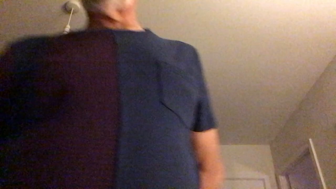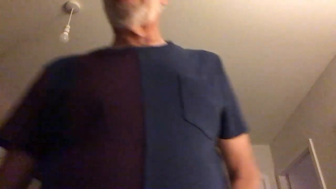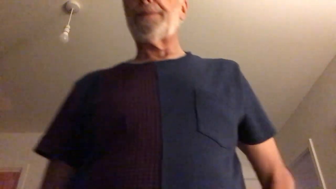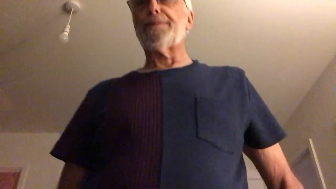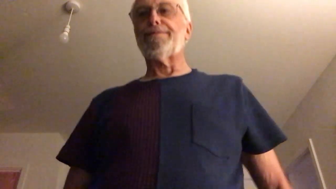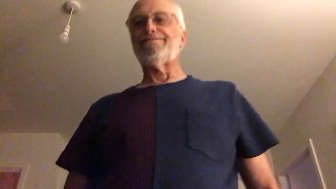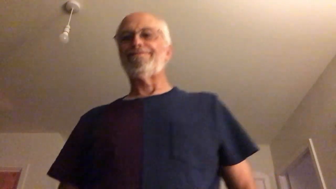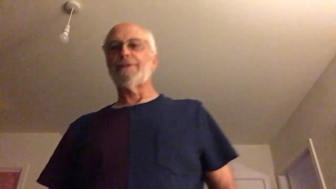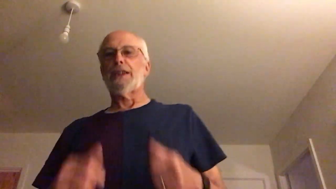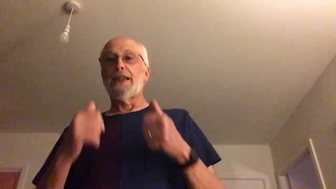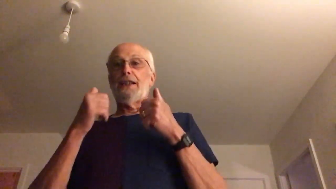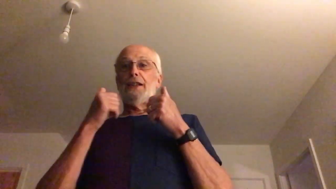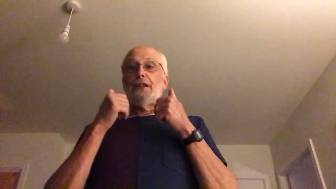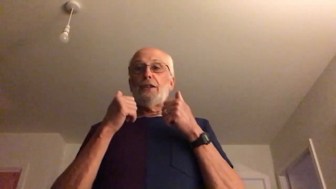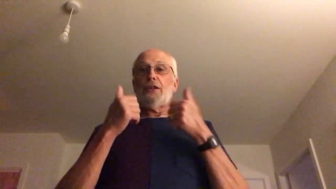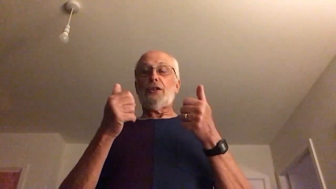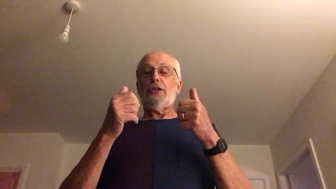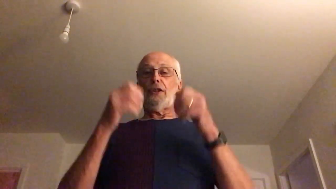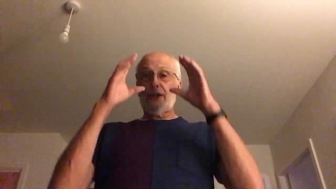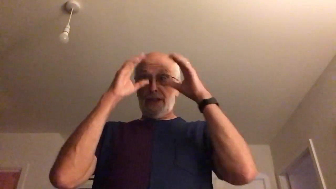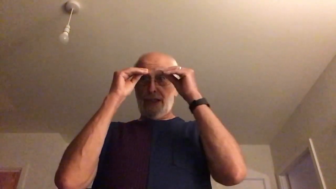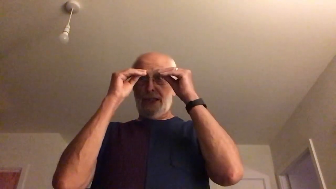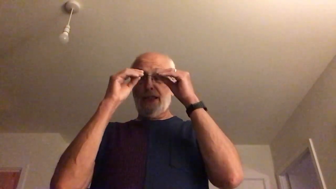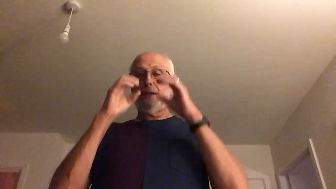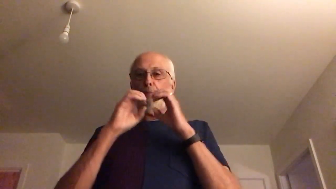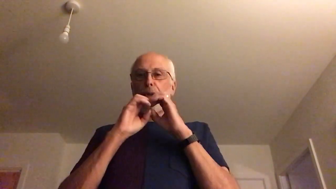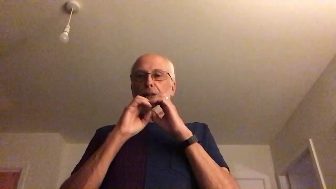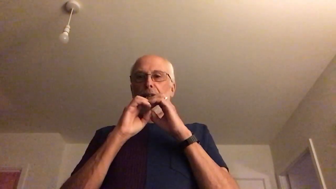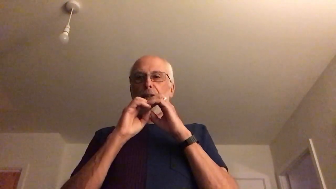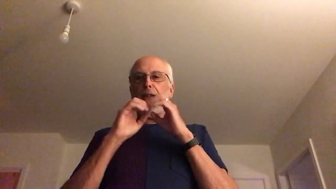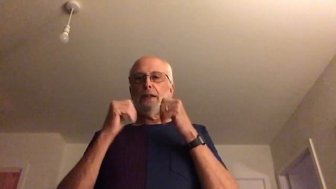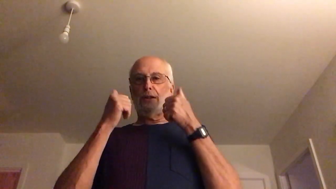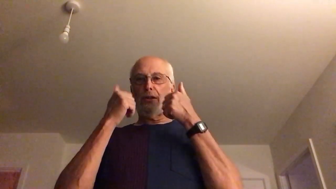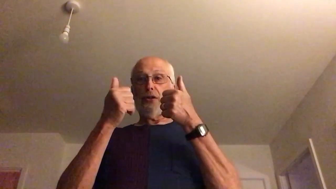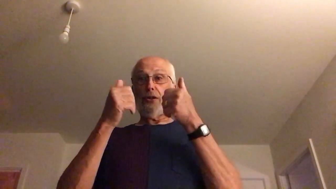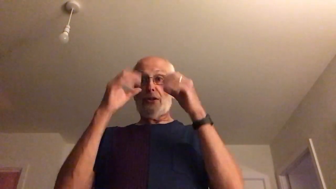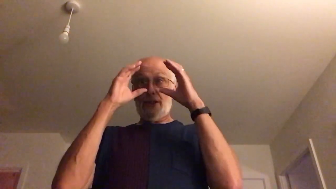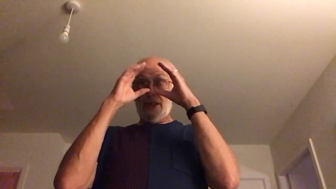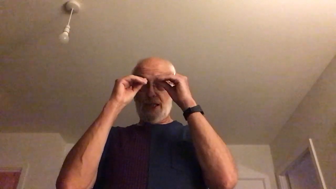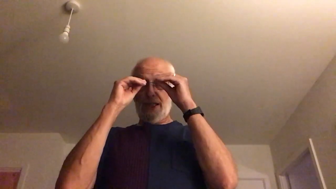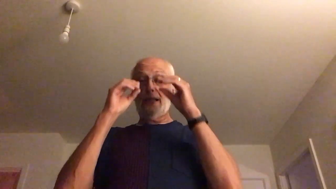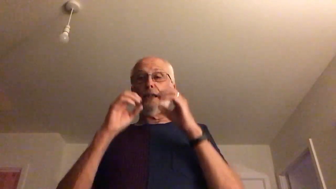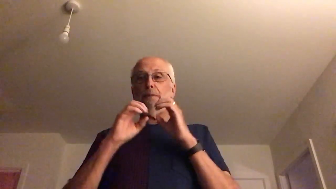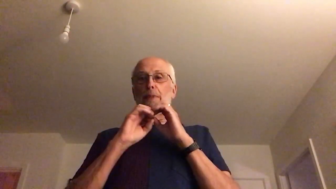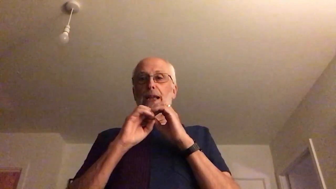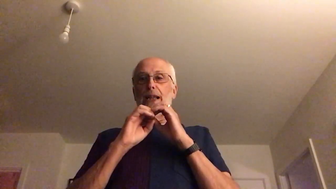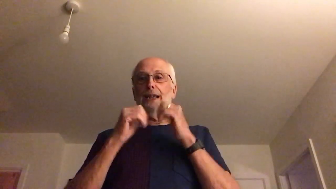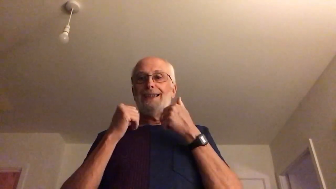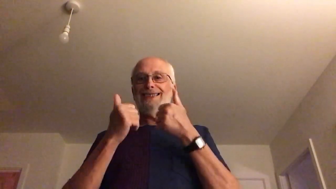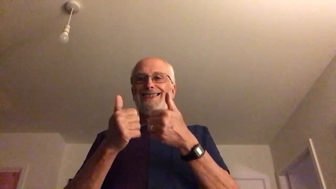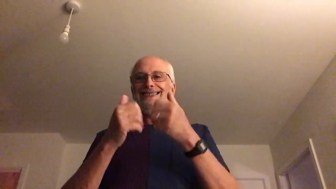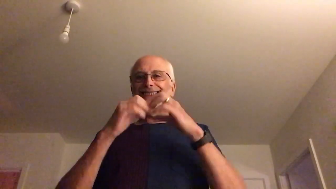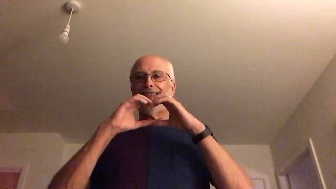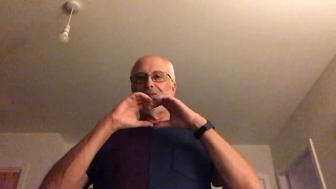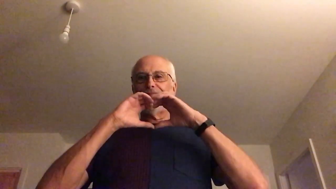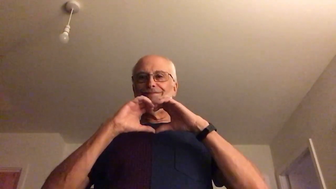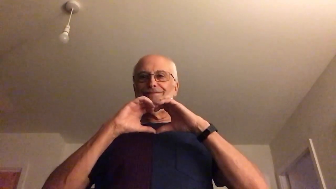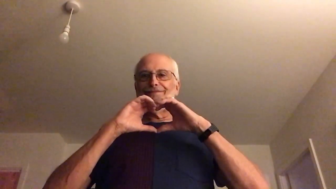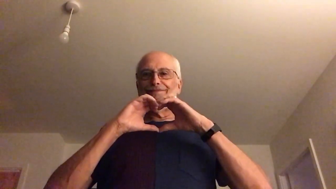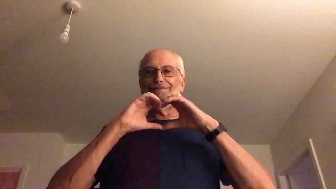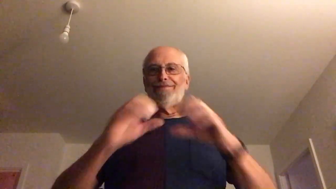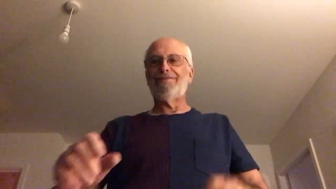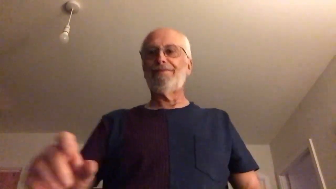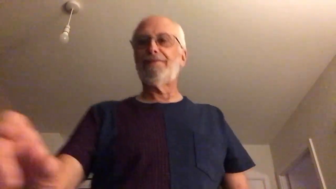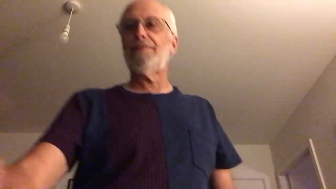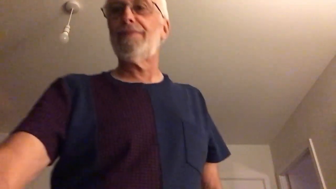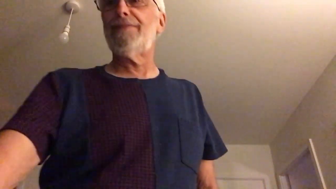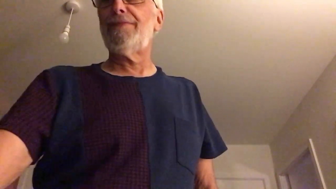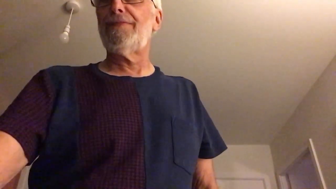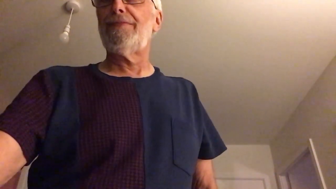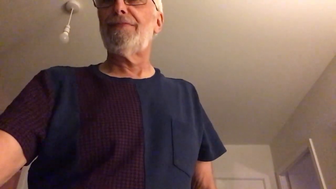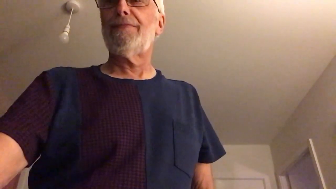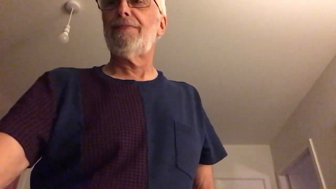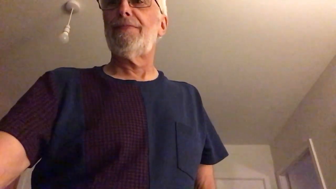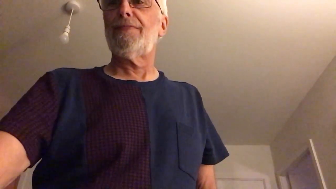good night